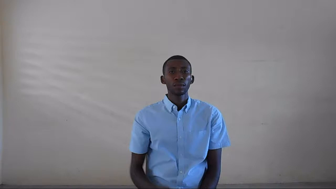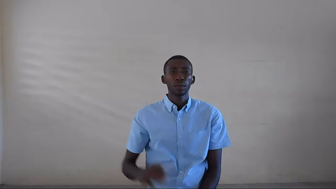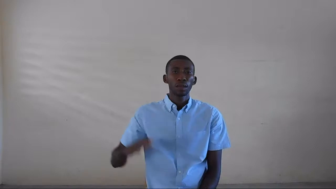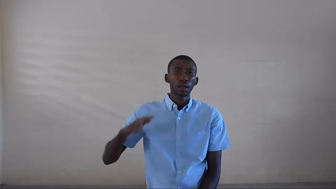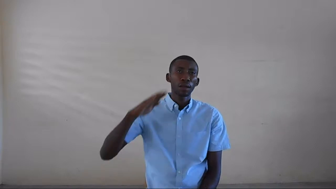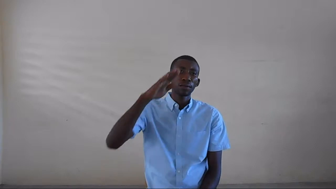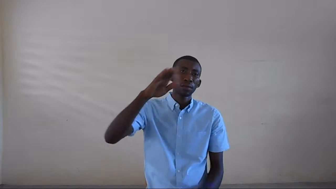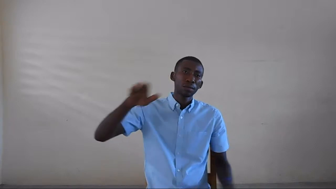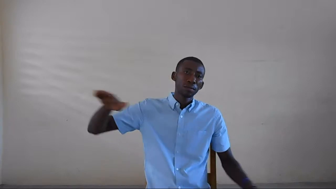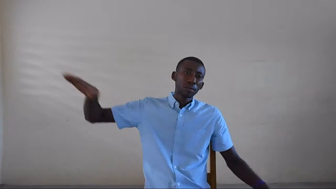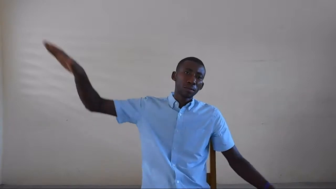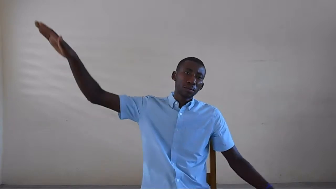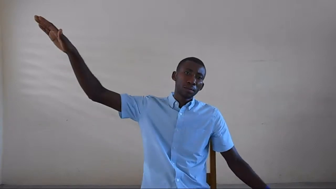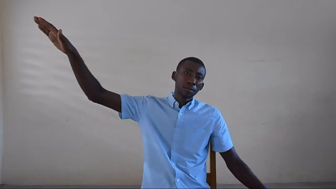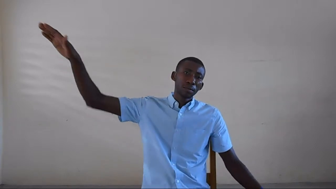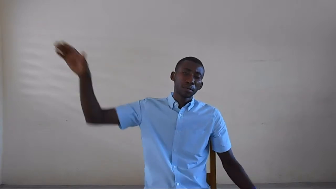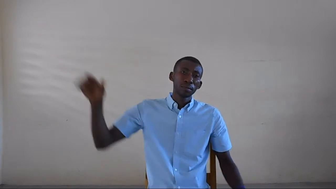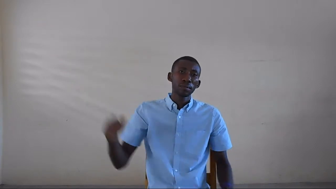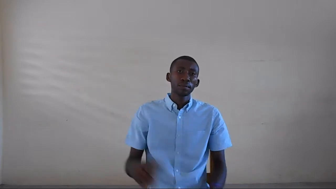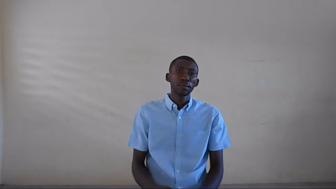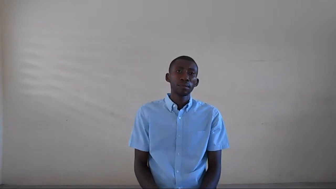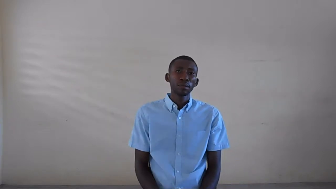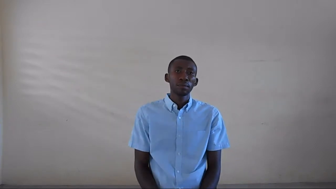airplane